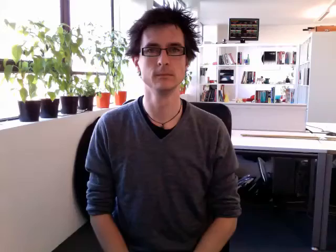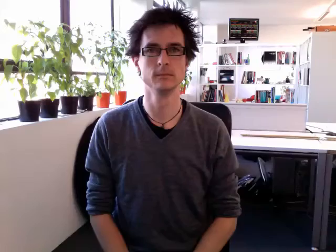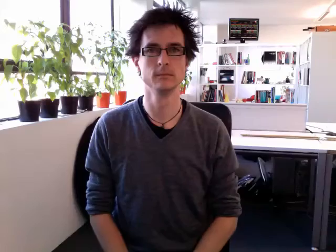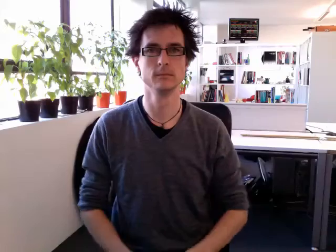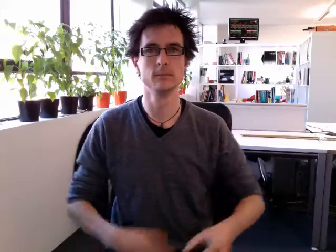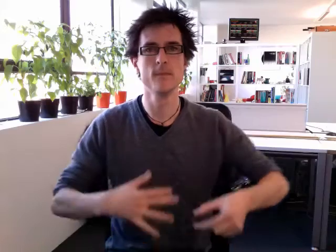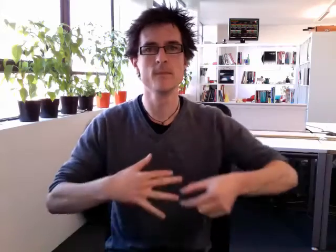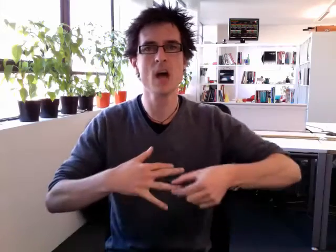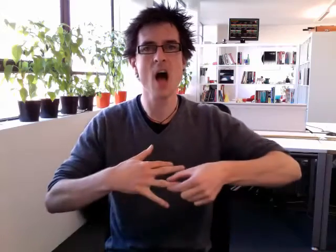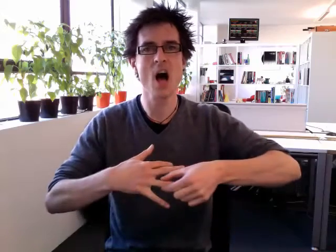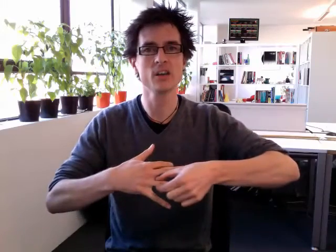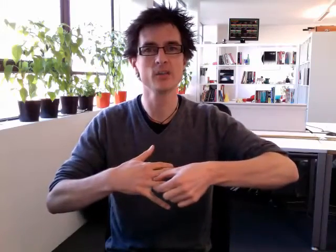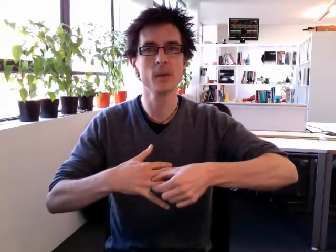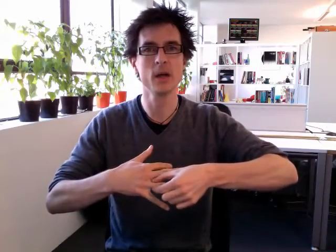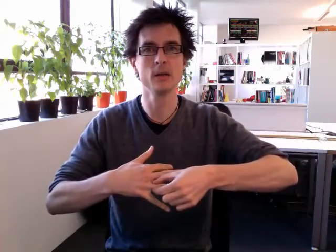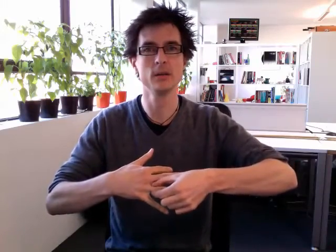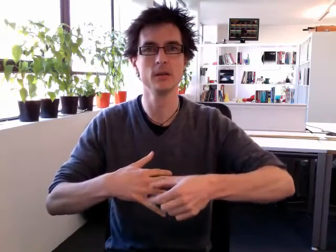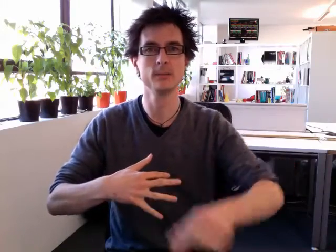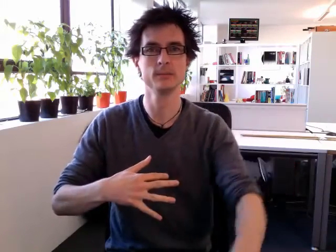husband